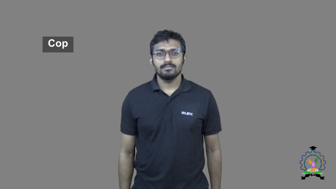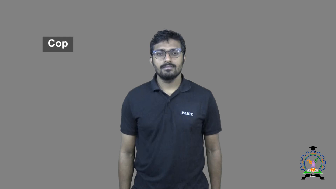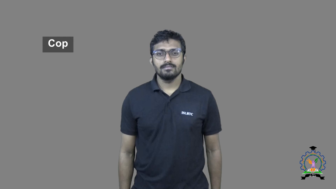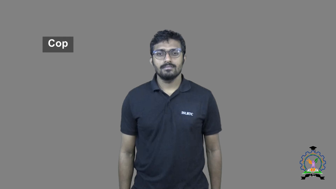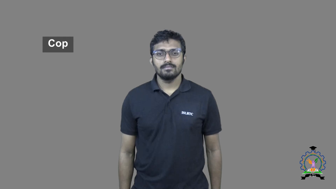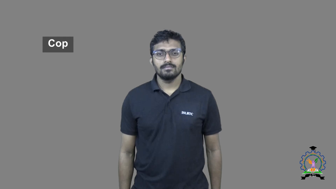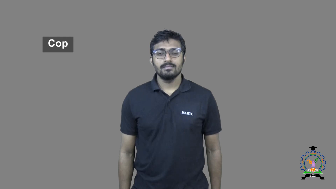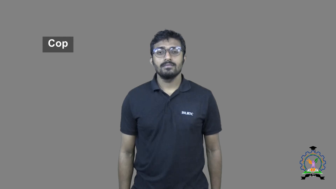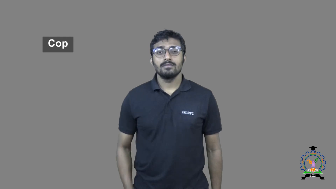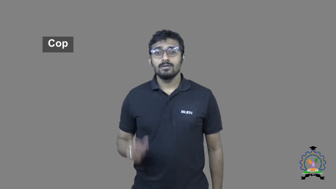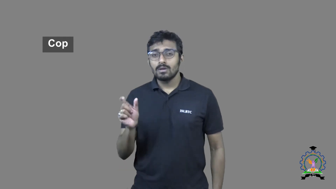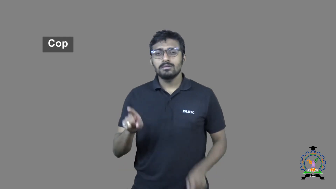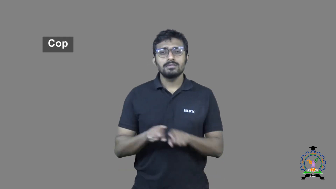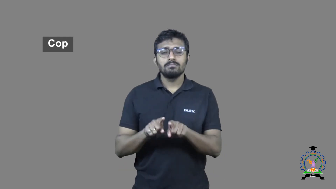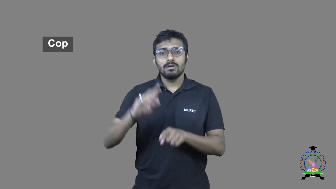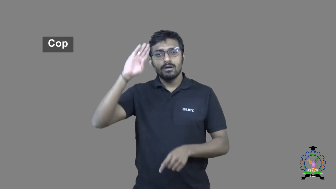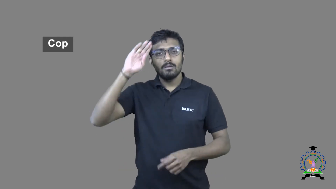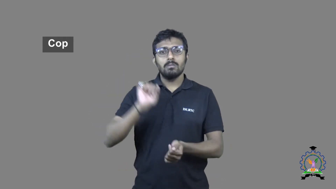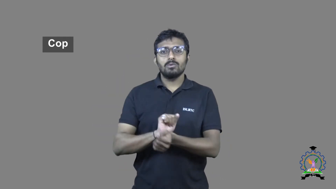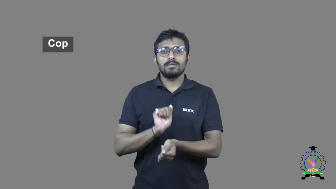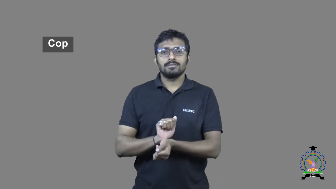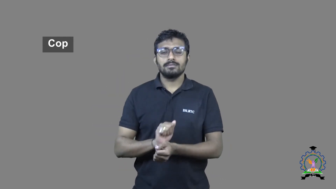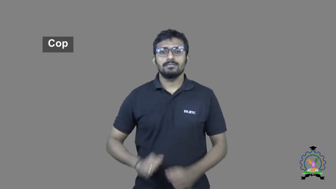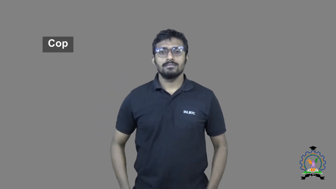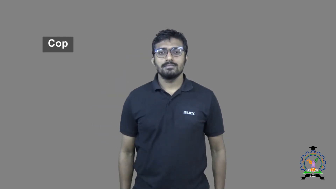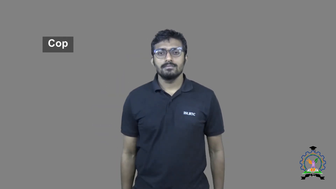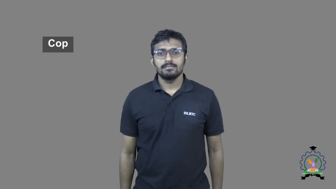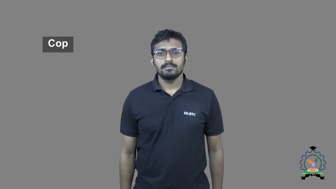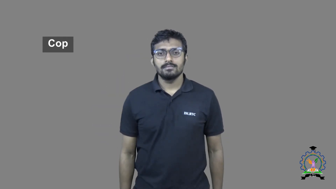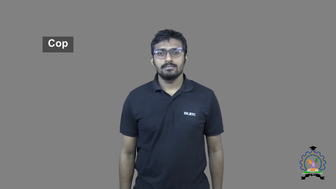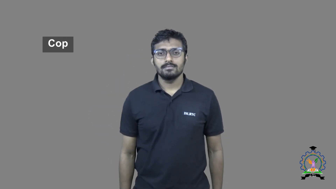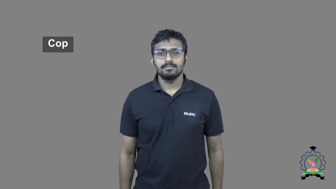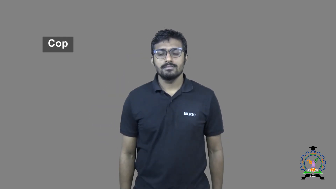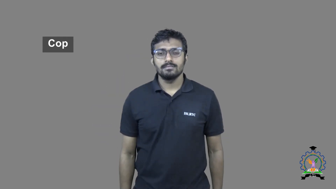Cop